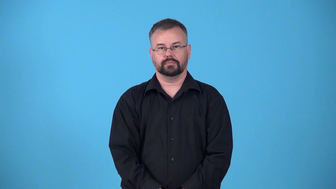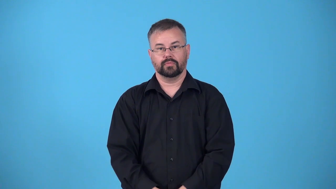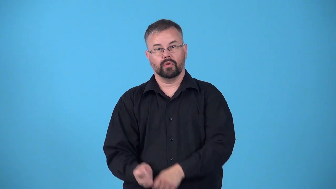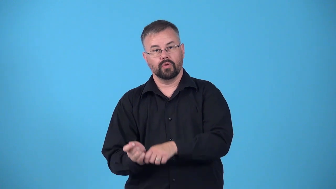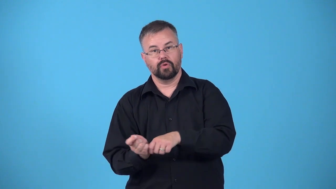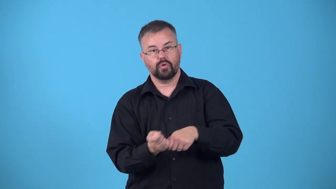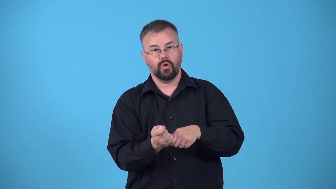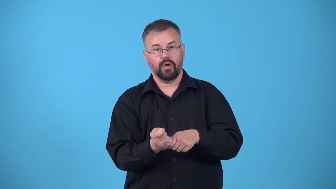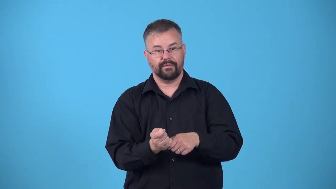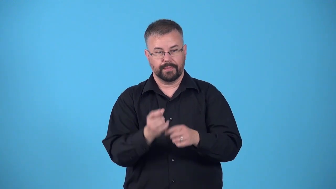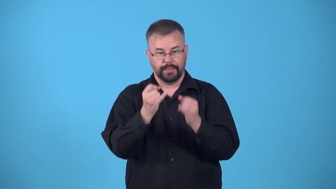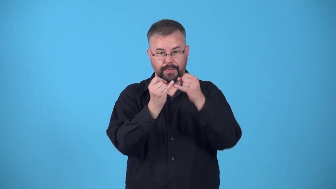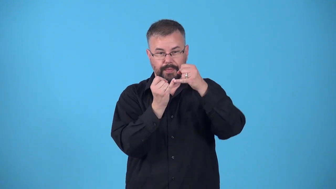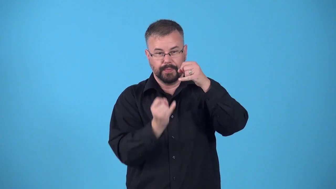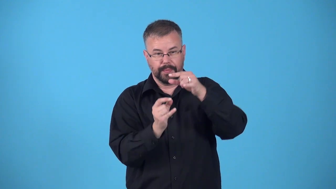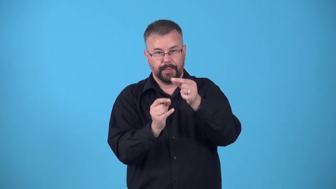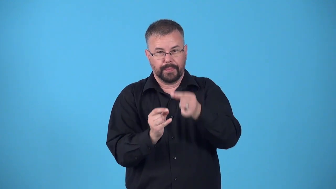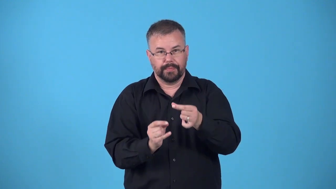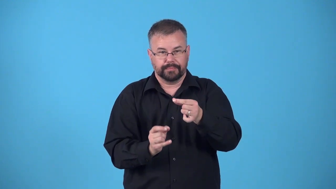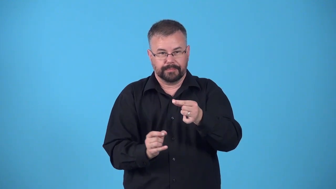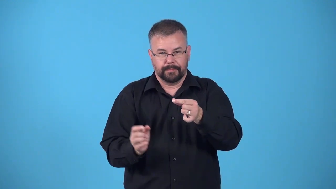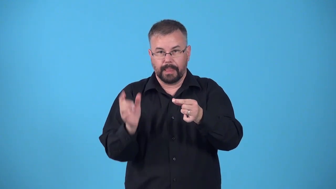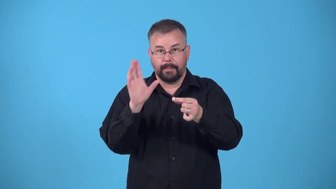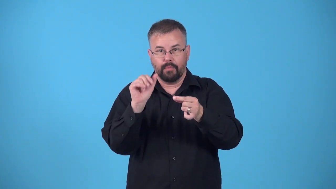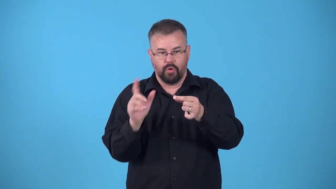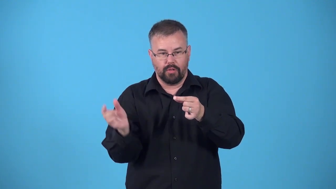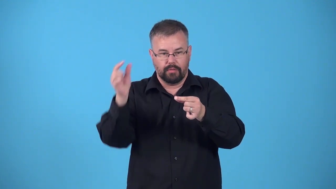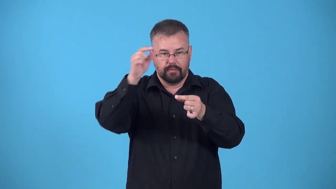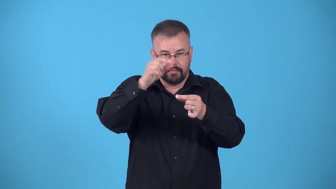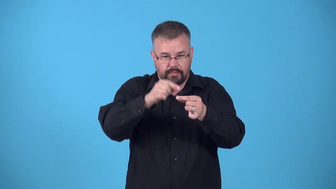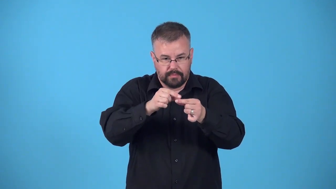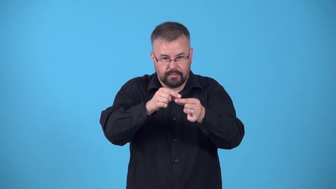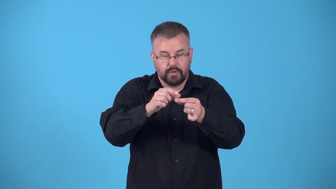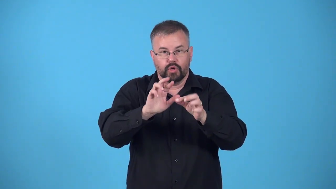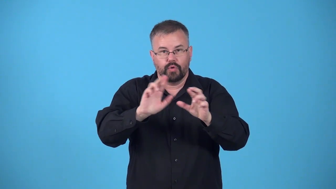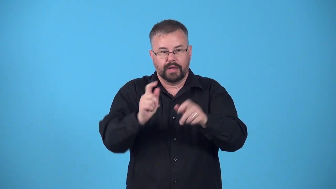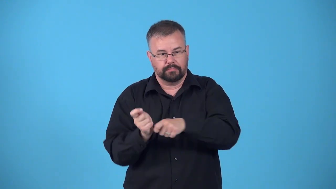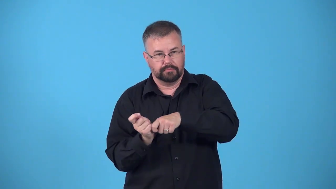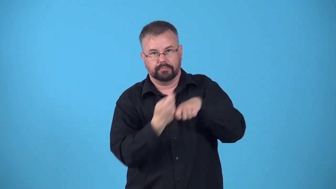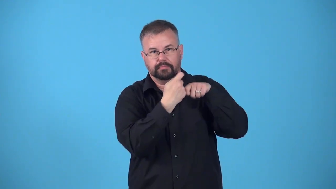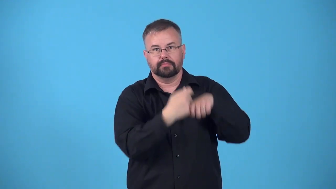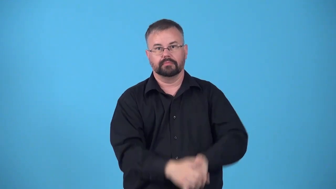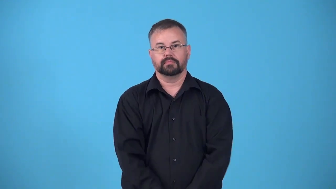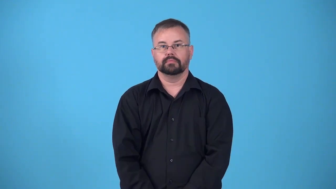tee off